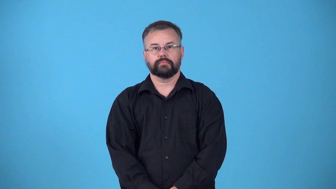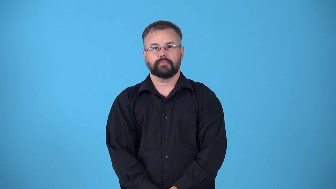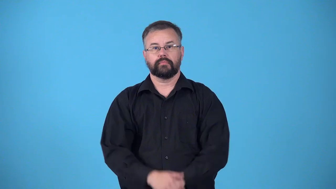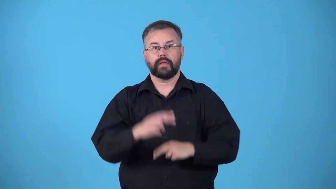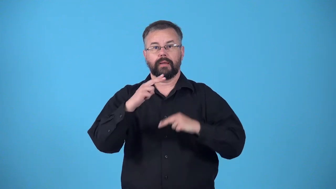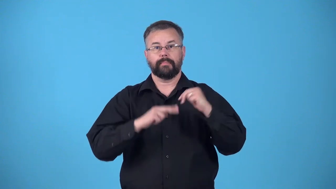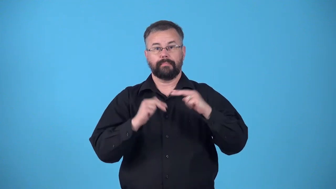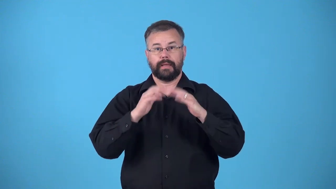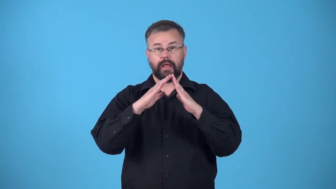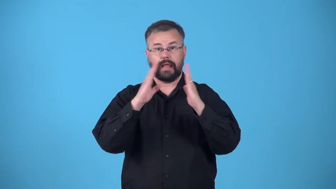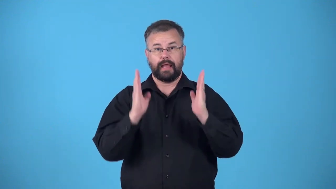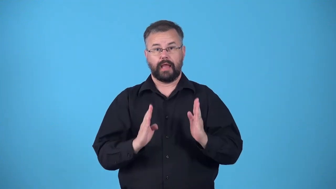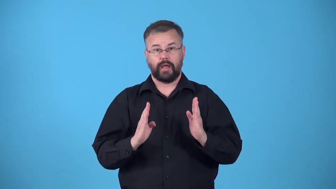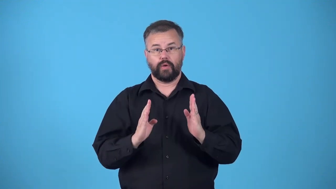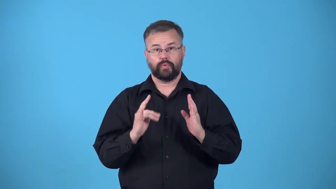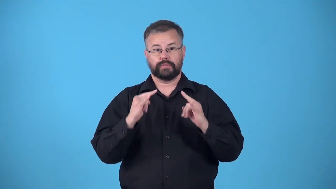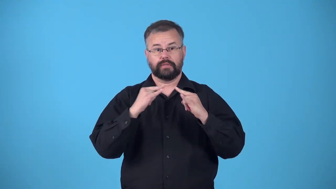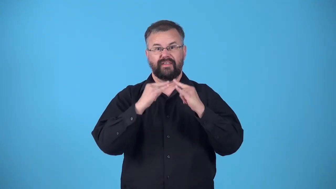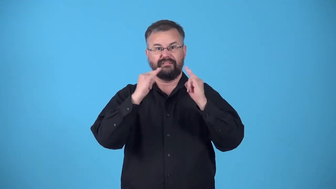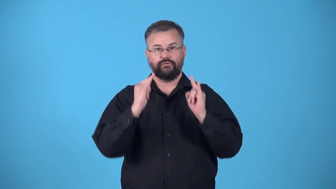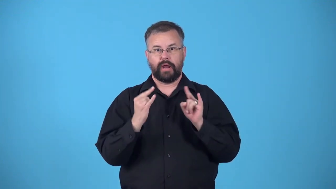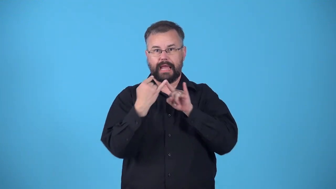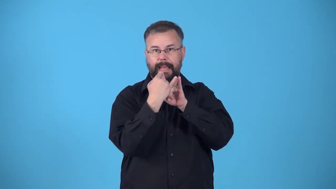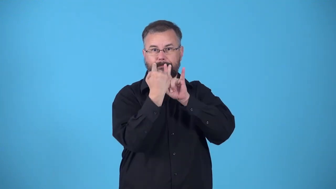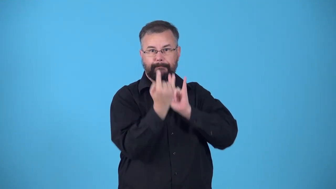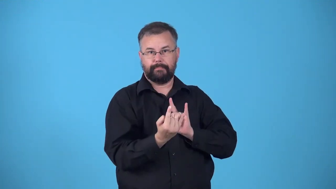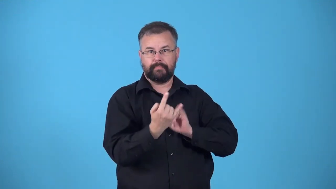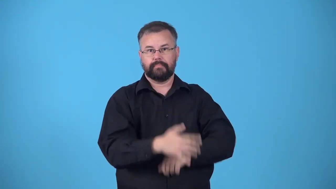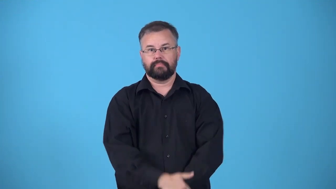frame